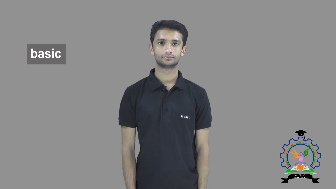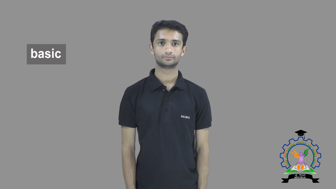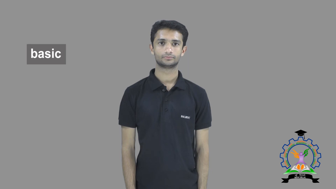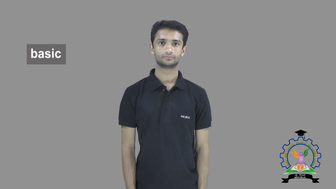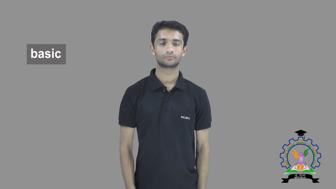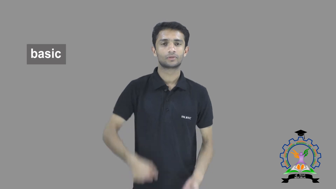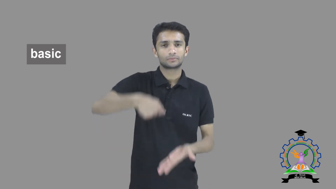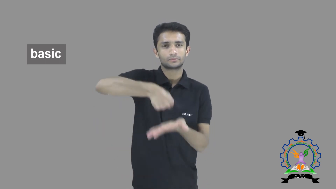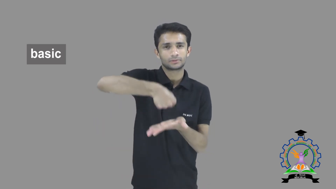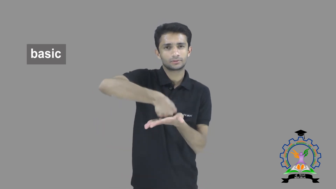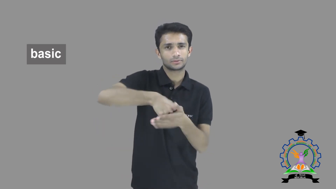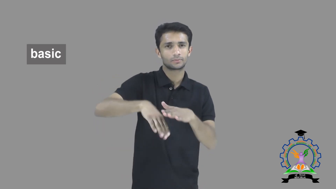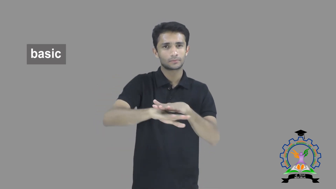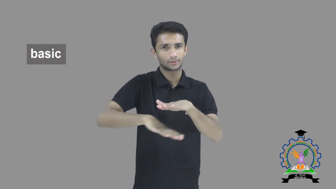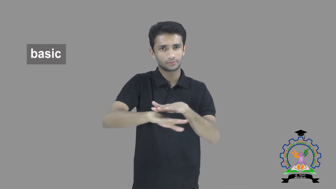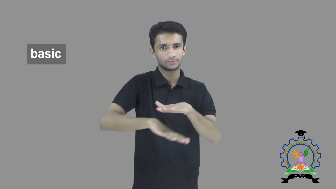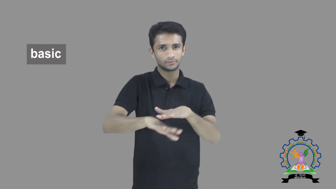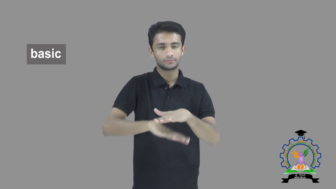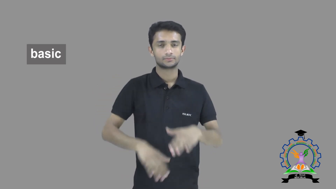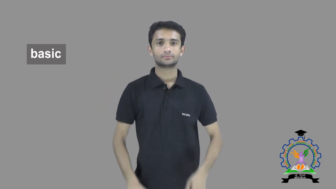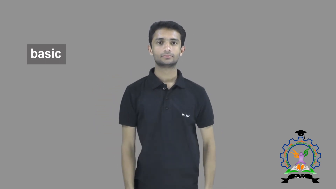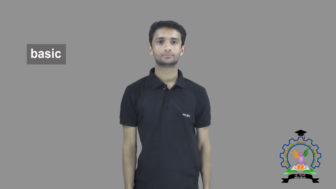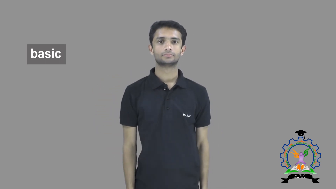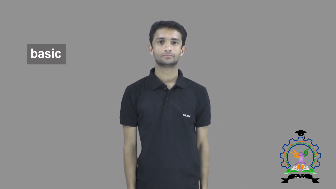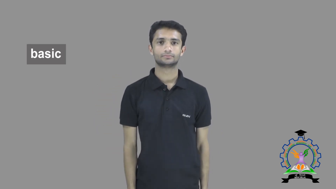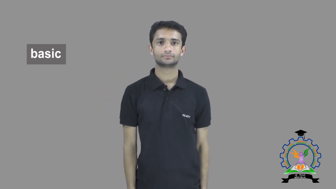basic